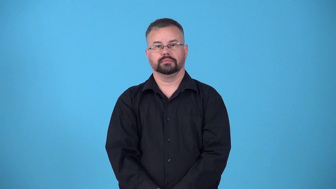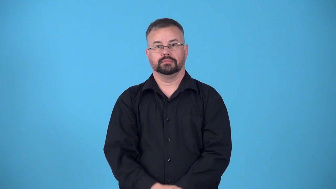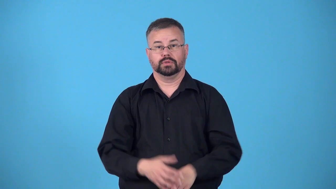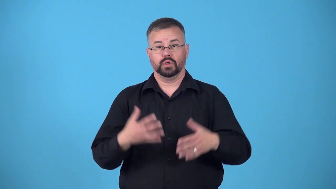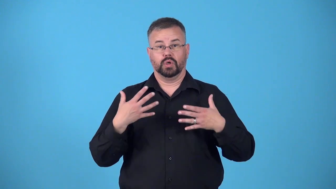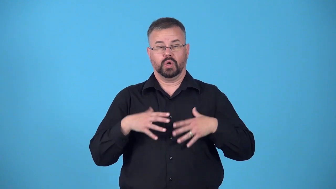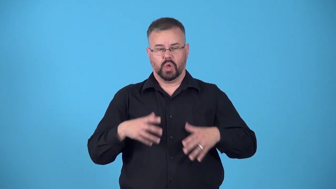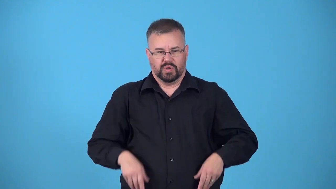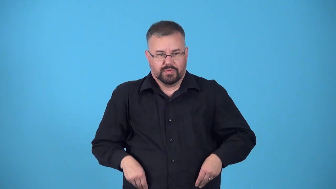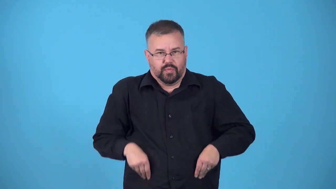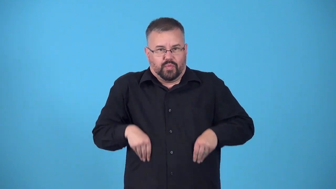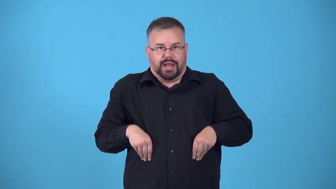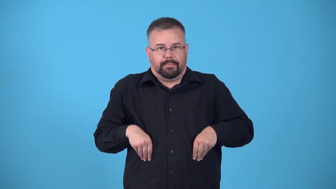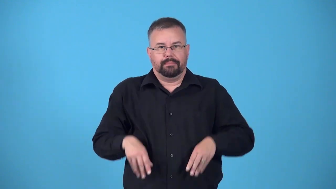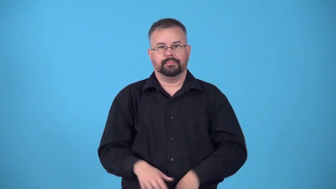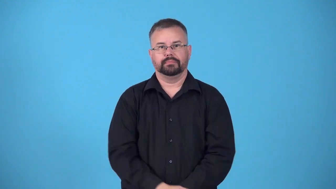ride up